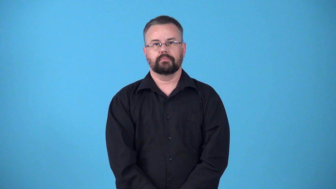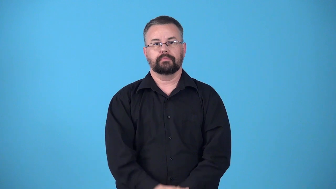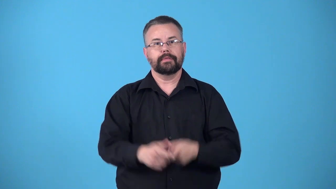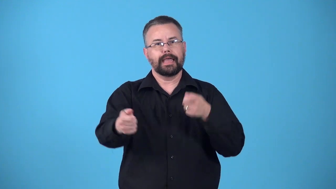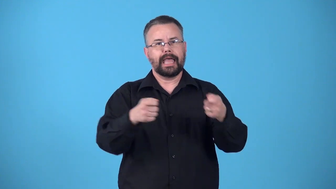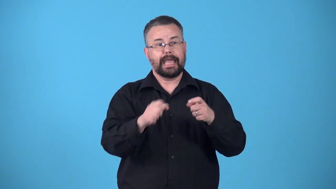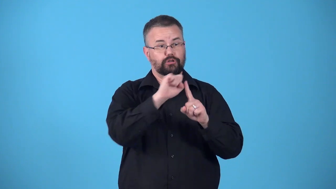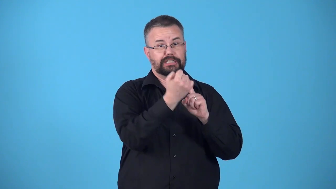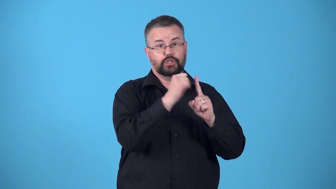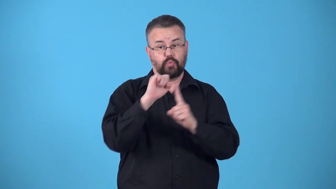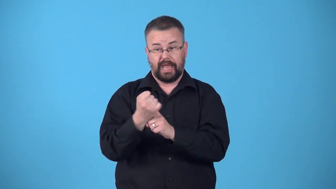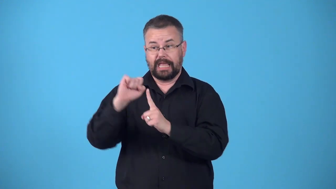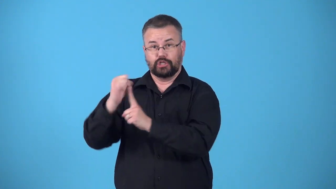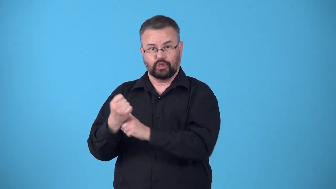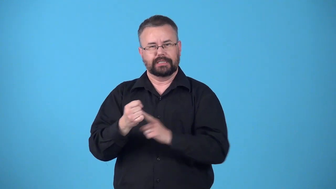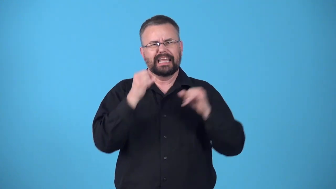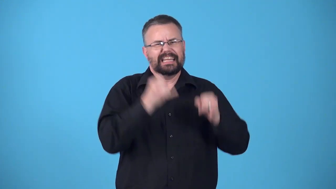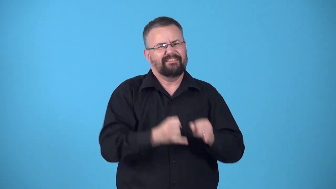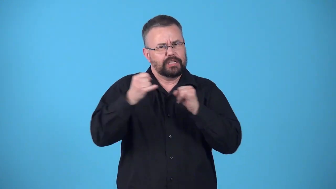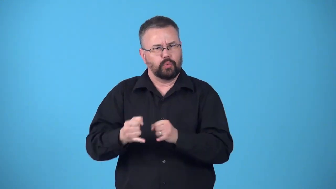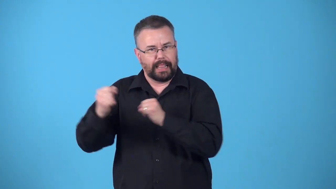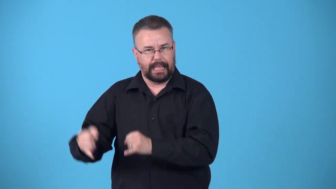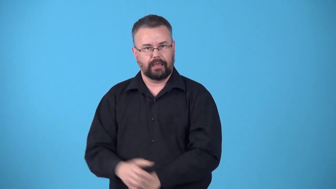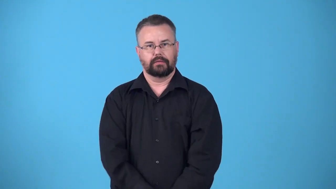case by case